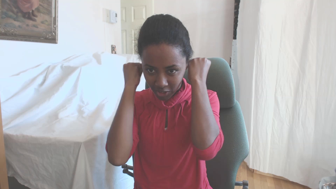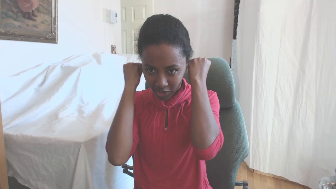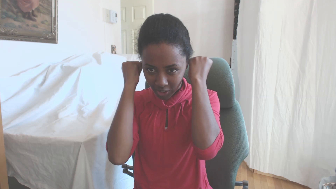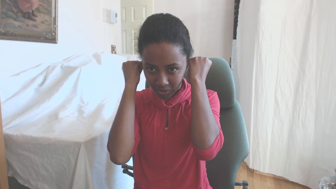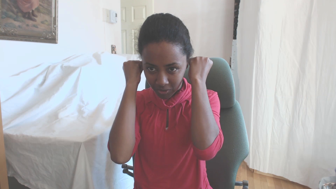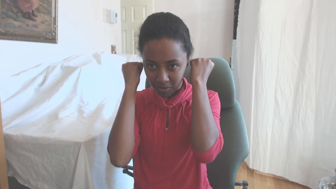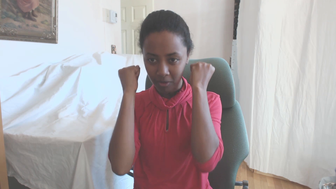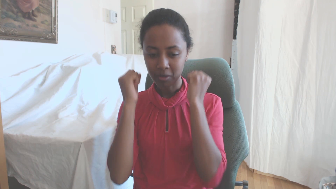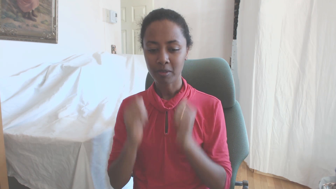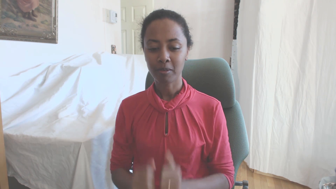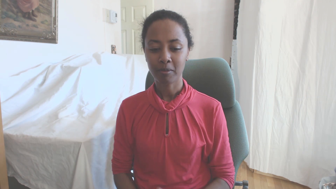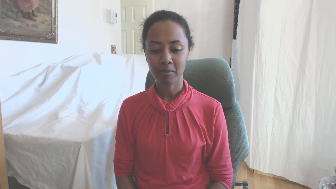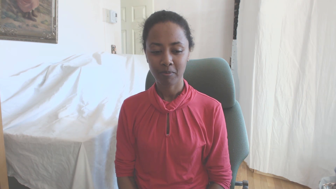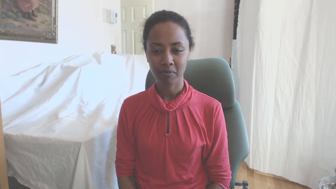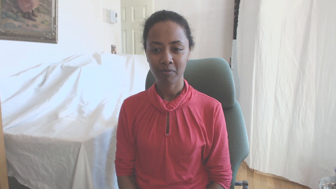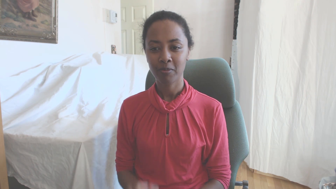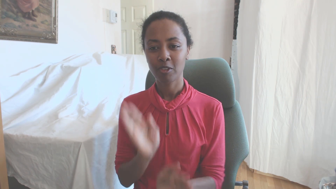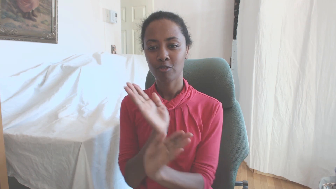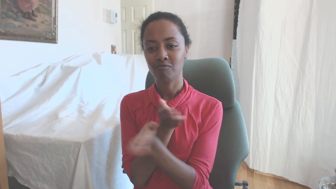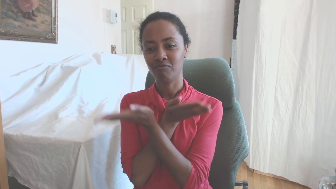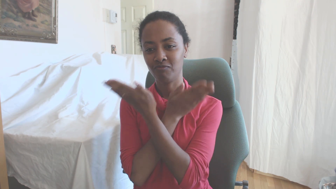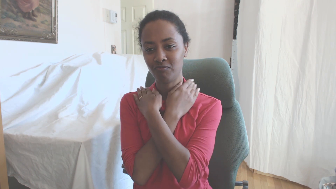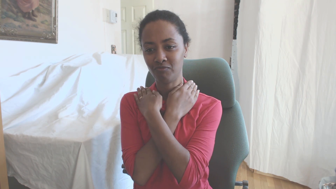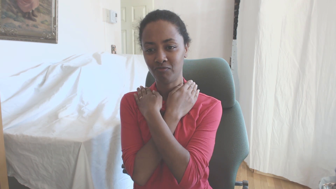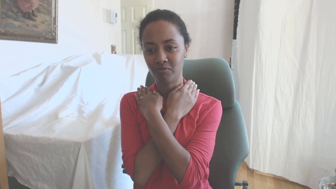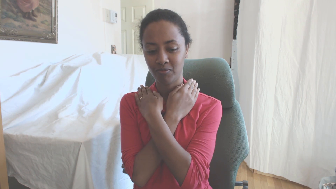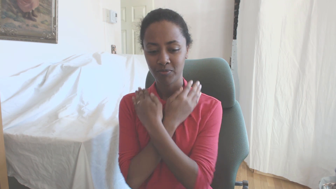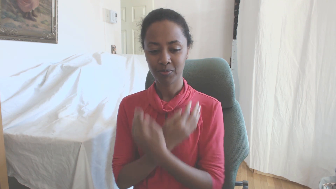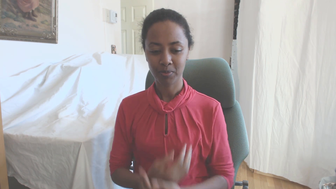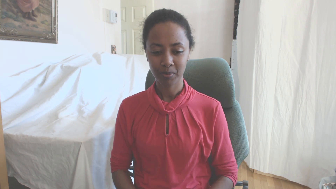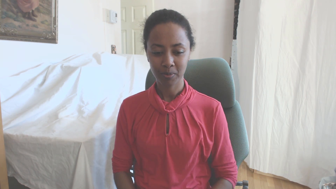clothing